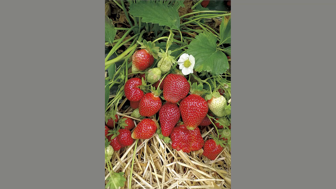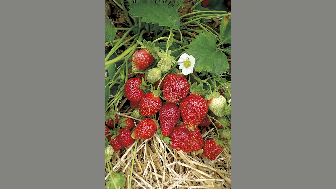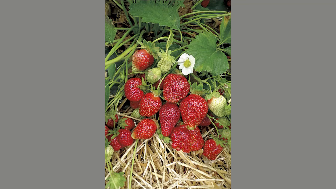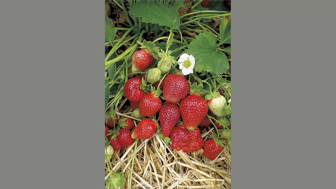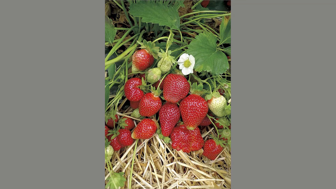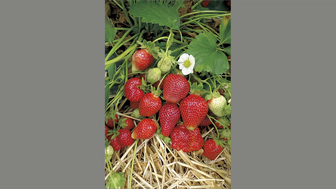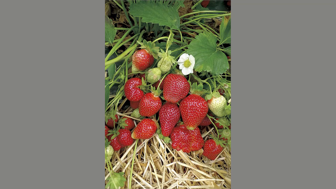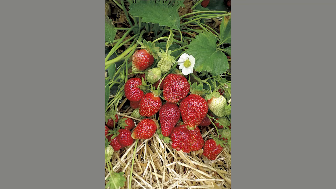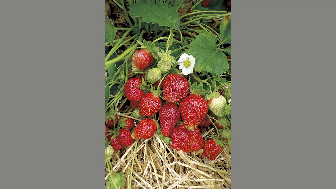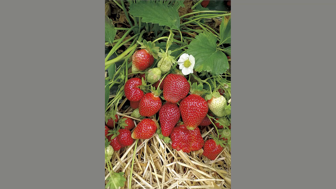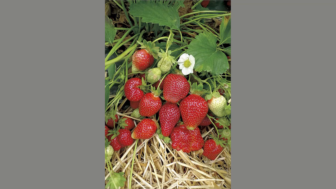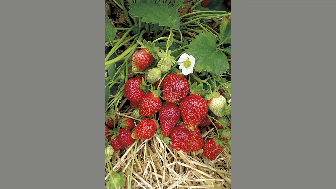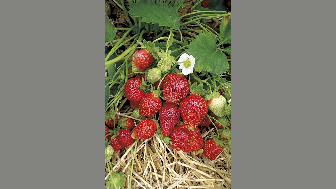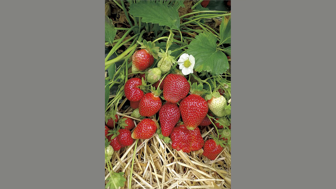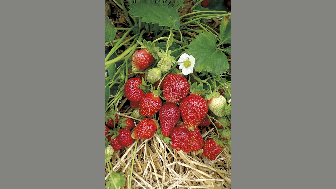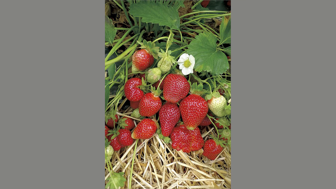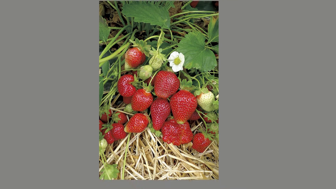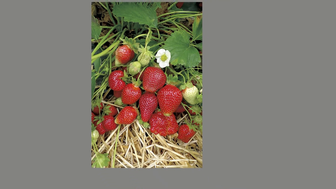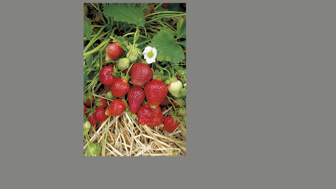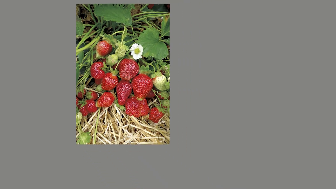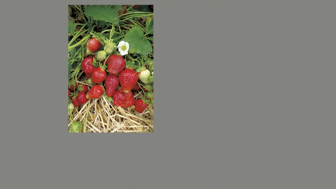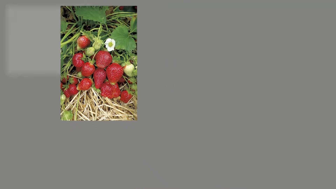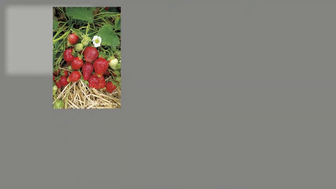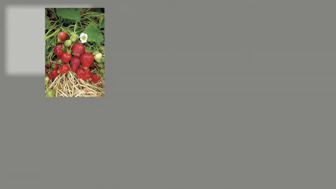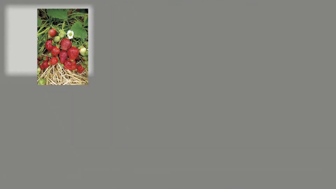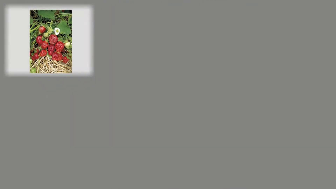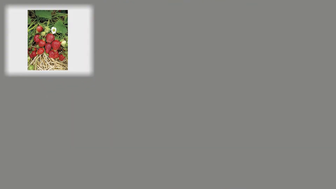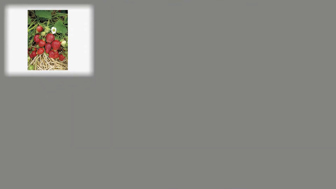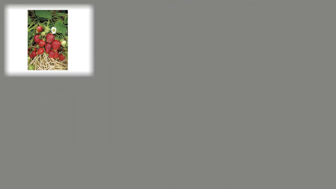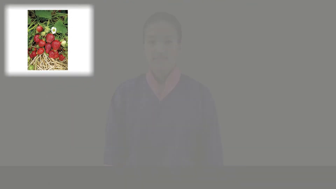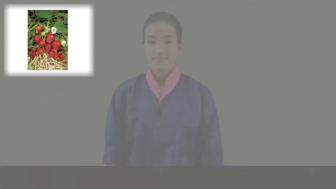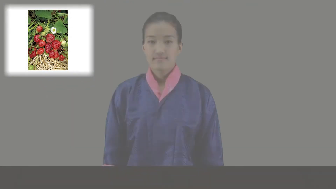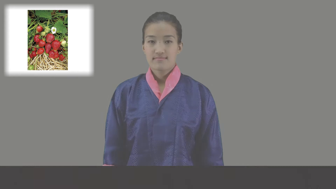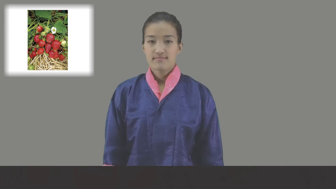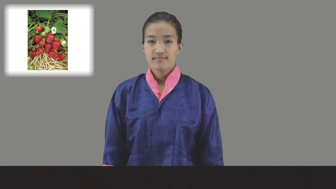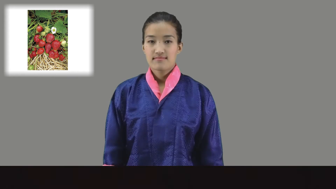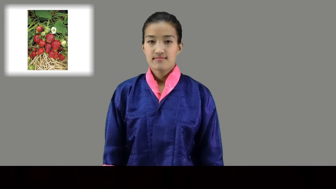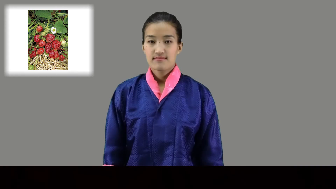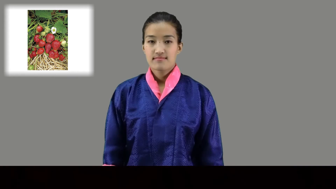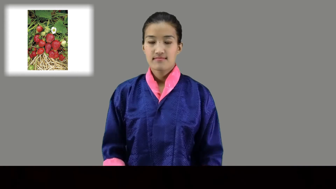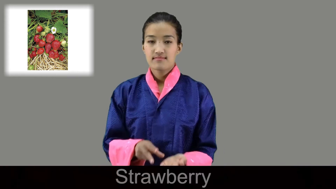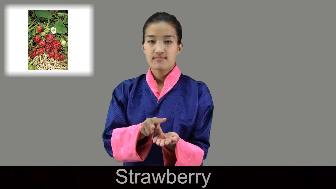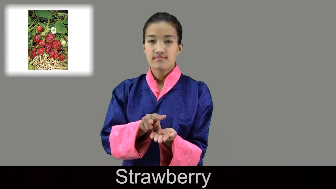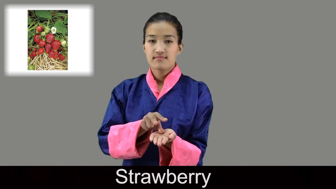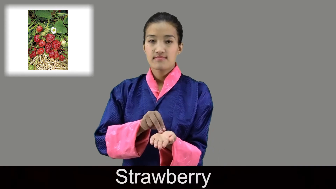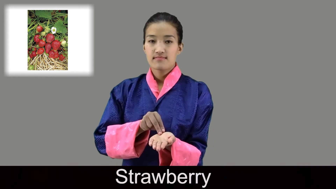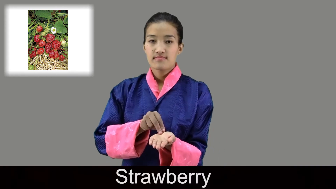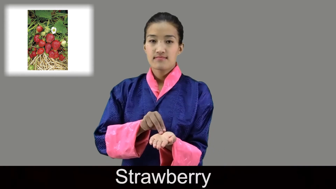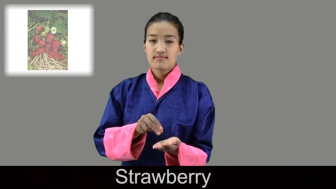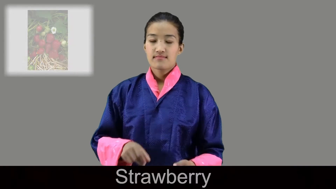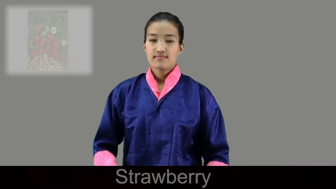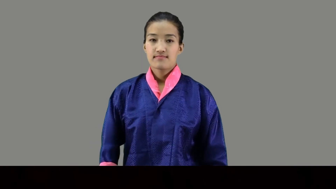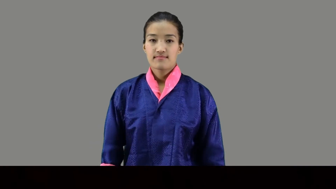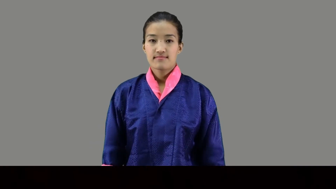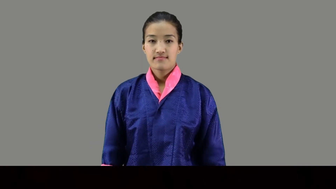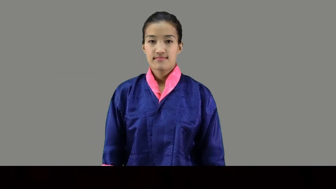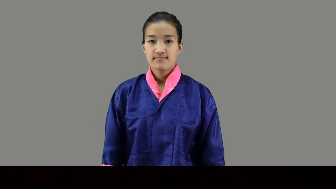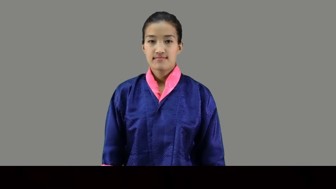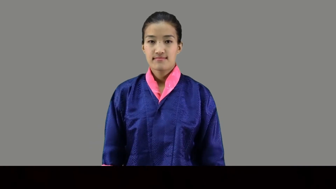Strawberry